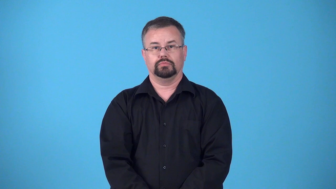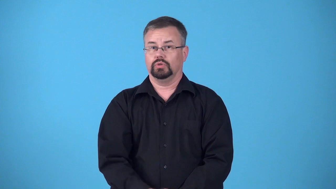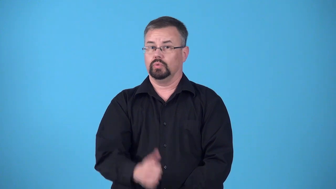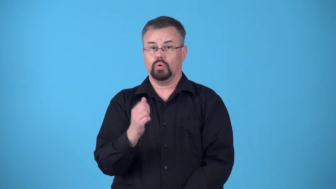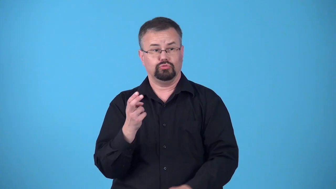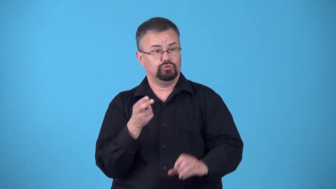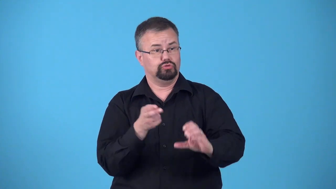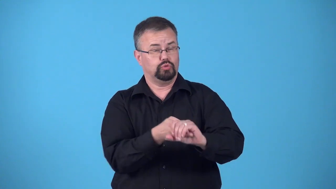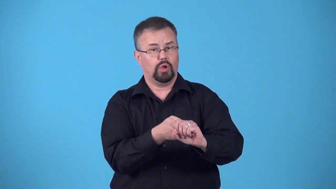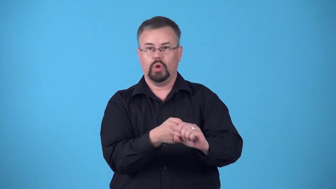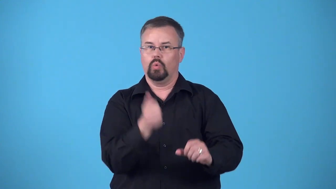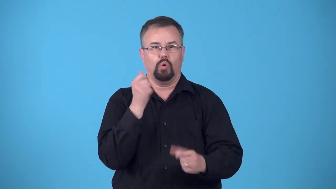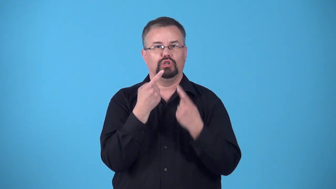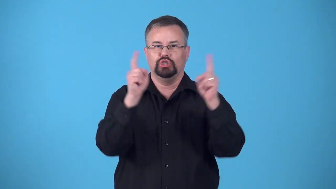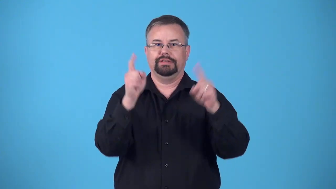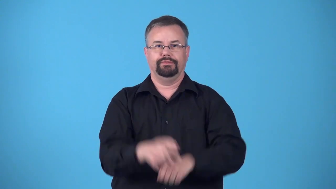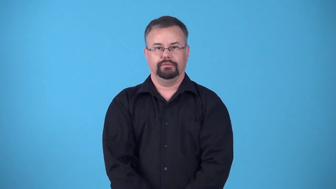nothing ventured, nothing gained